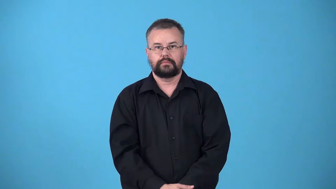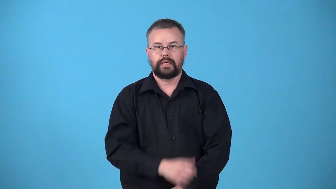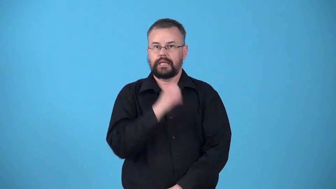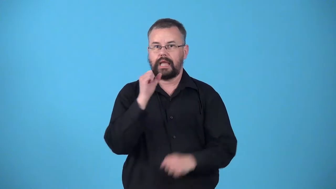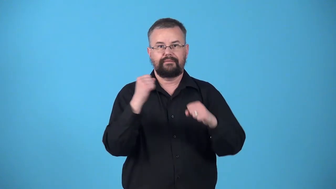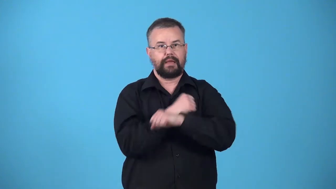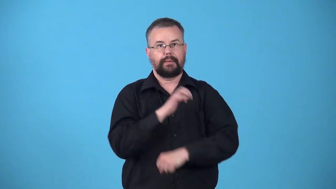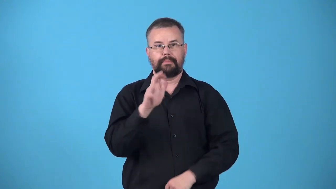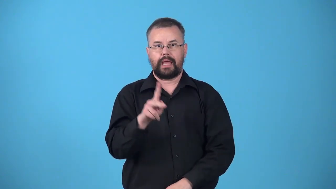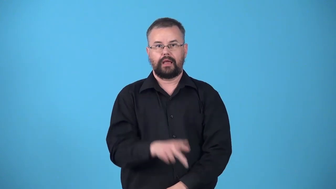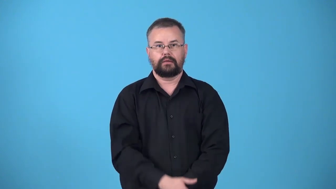unresistant